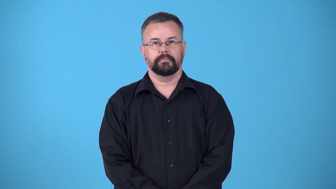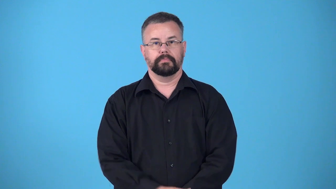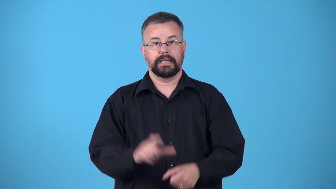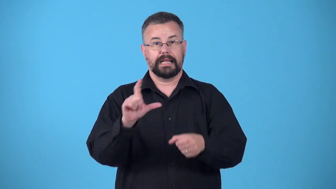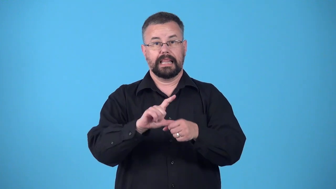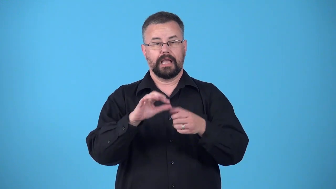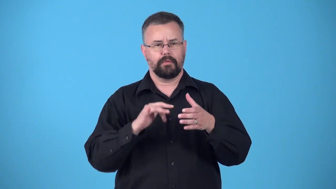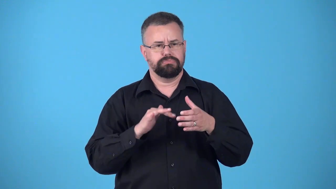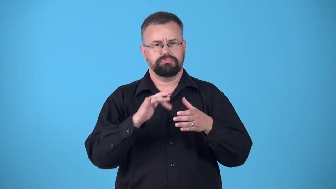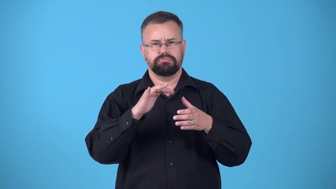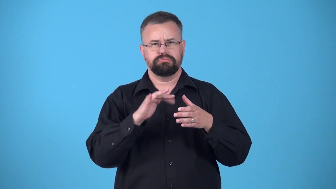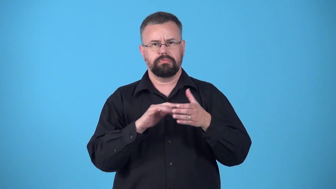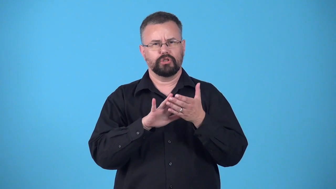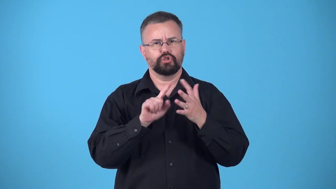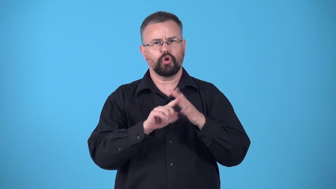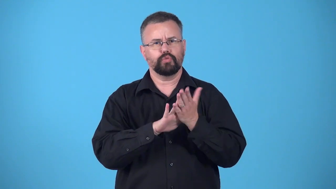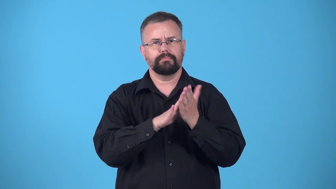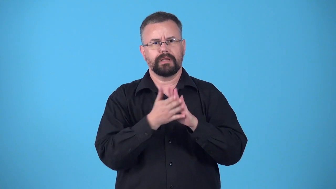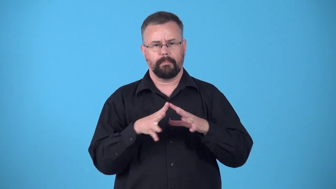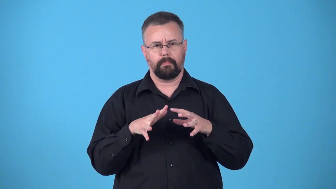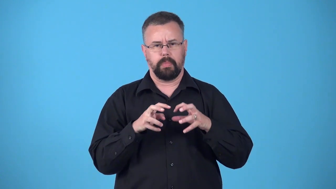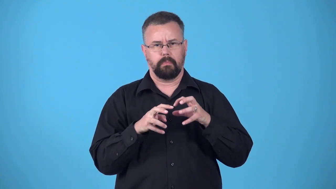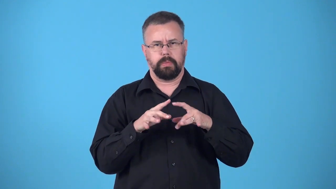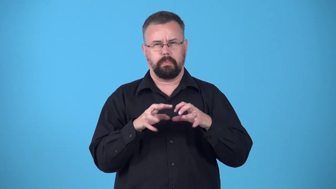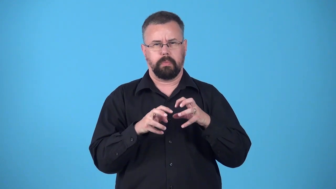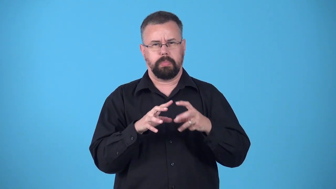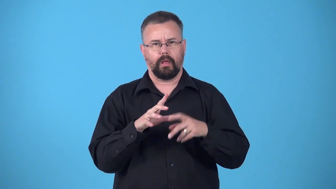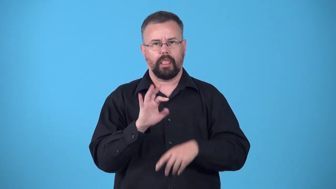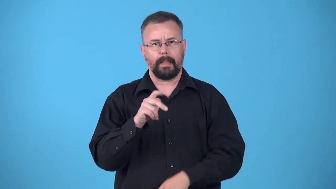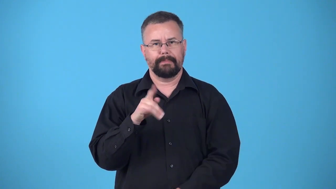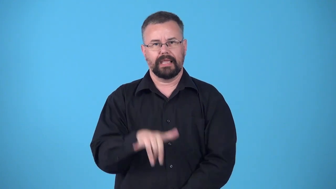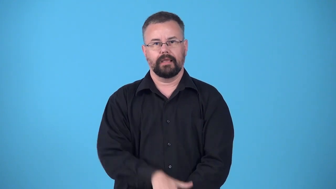curdle